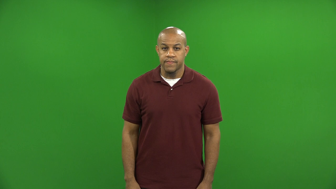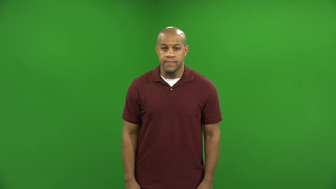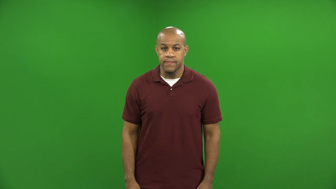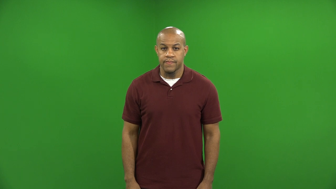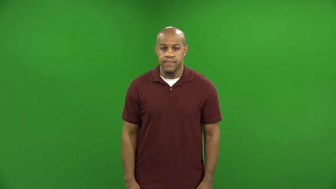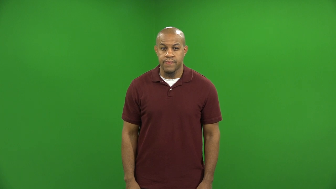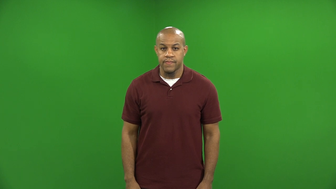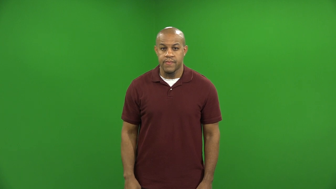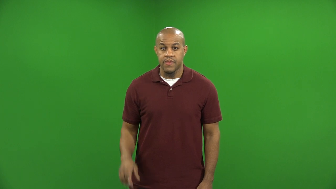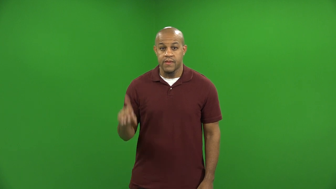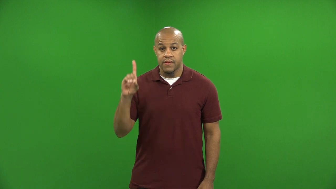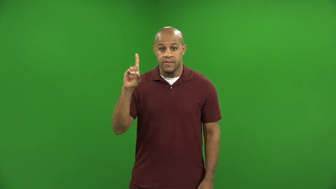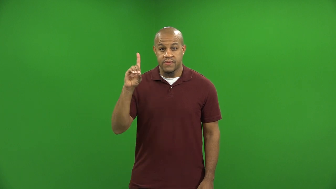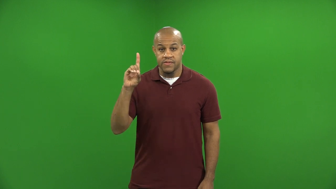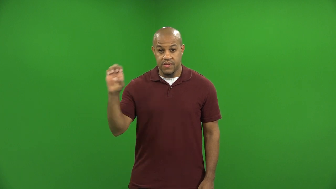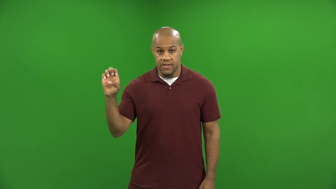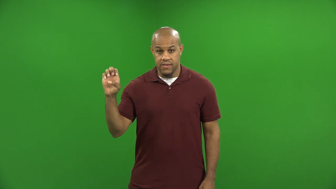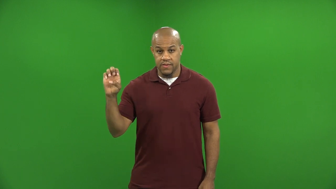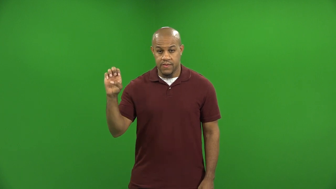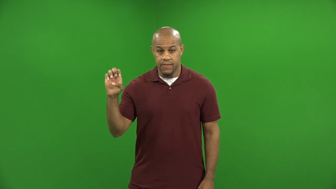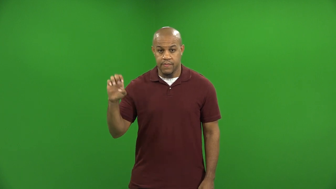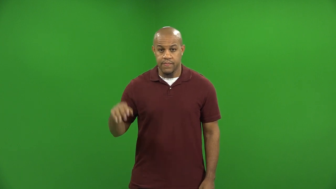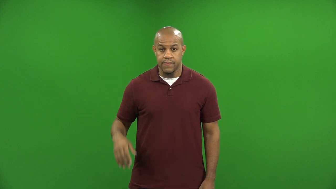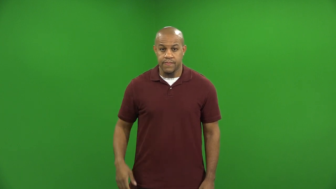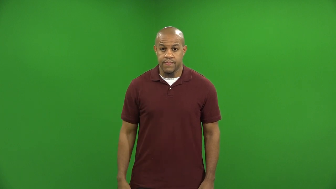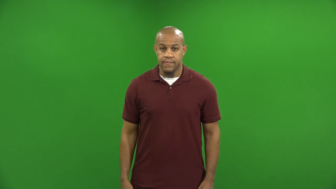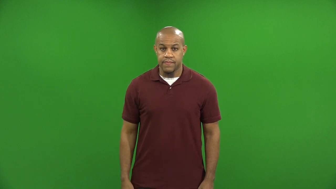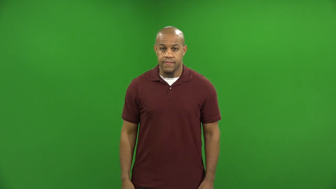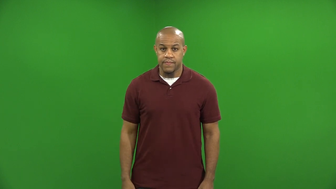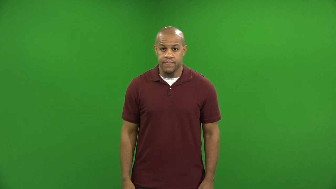Defensive end